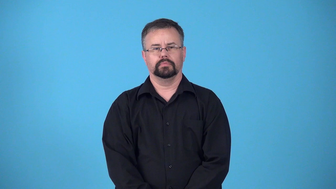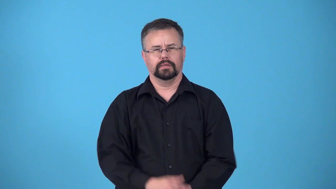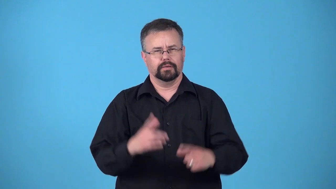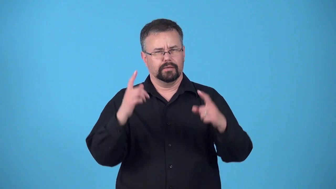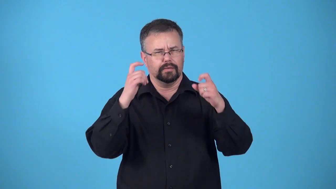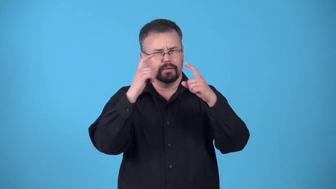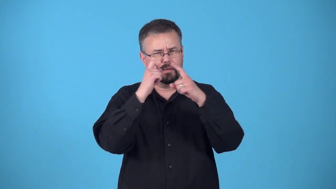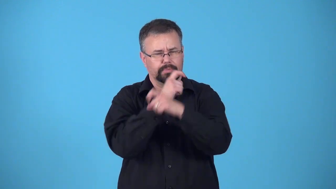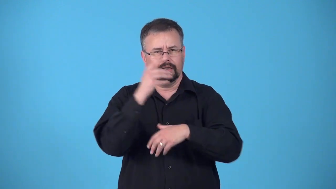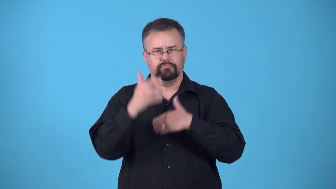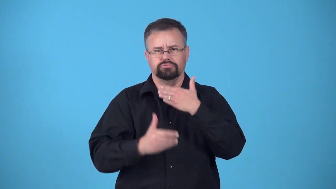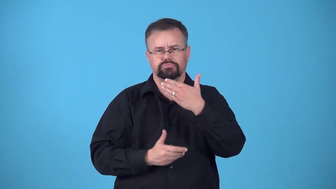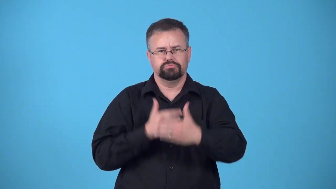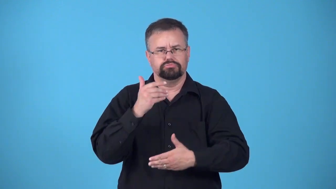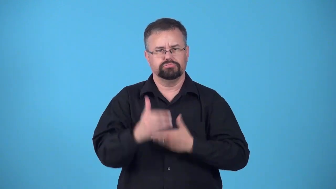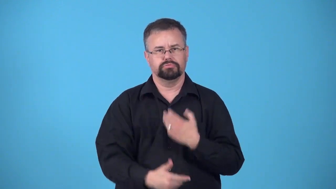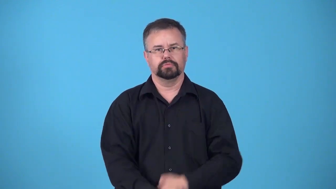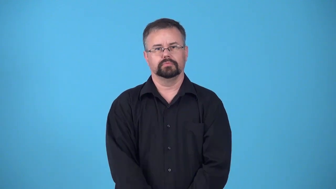wheels within wheels